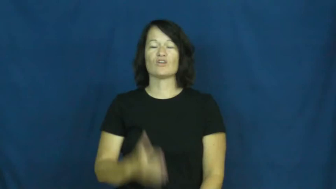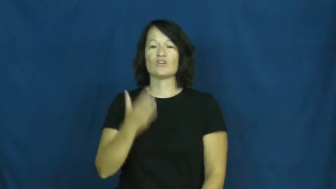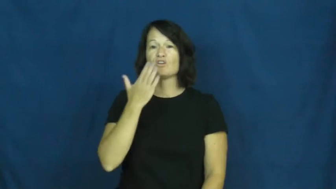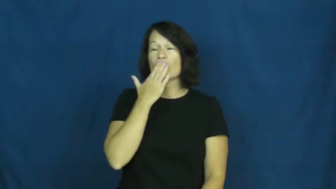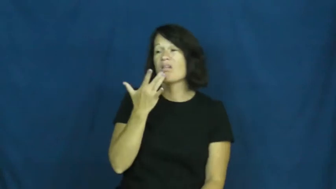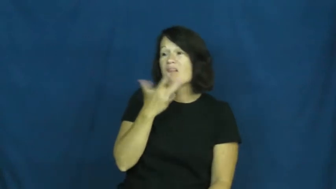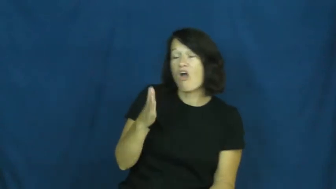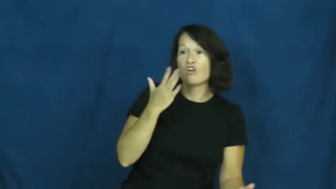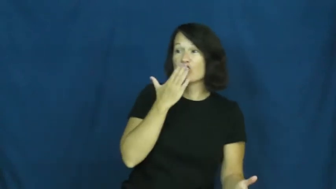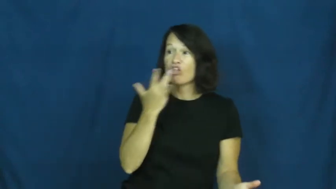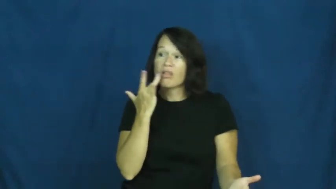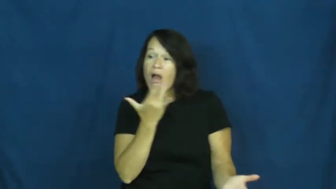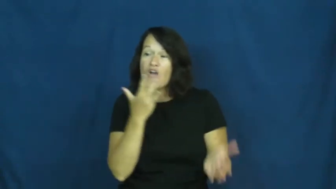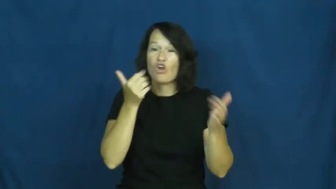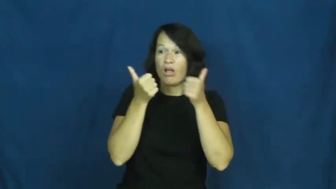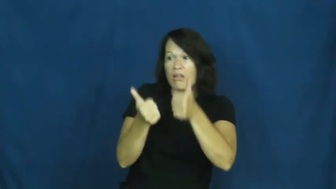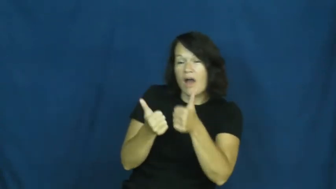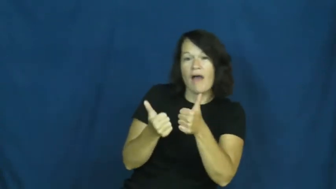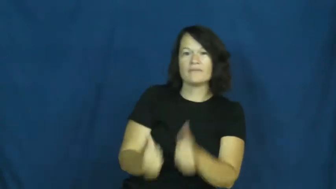break a leg